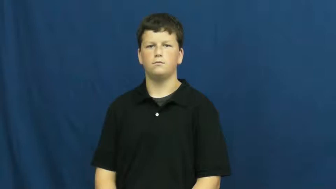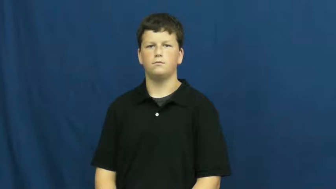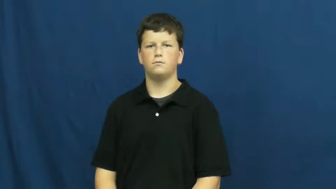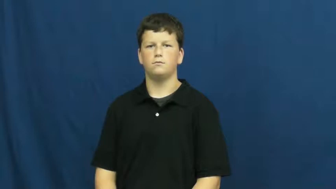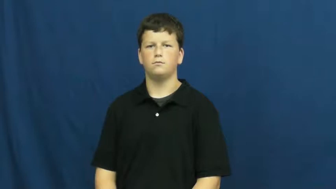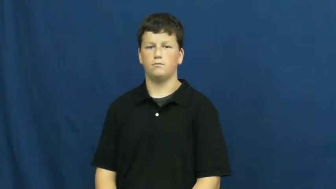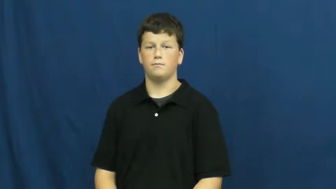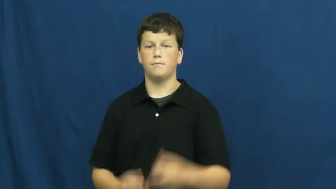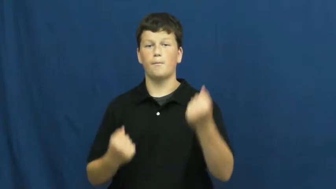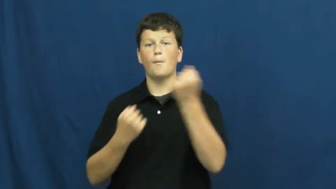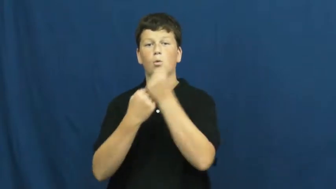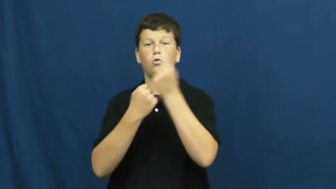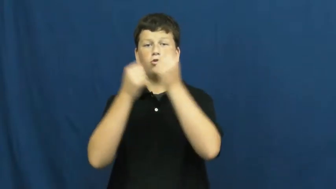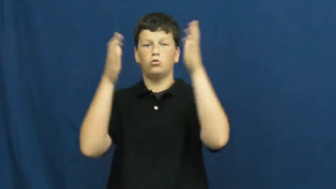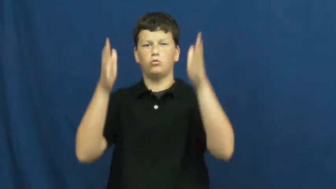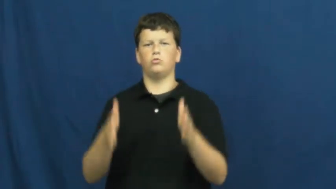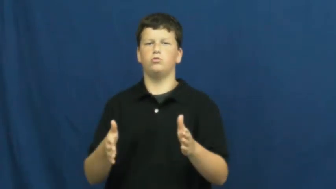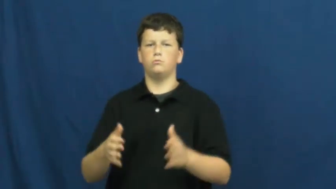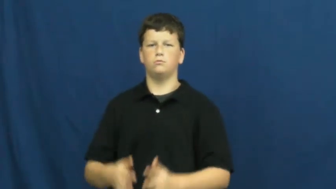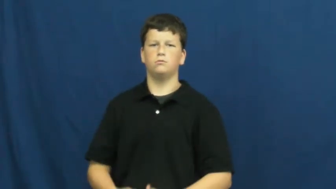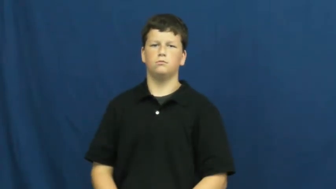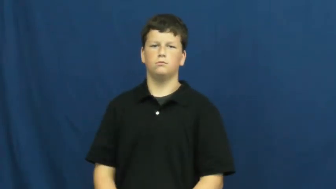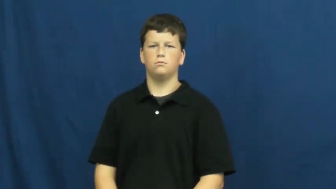supporter,exponent,backer,booster,cohort,bastion,proponent,crusader